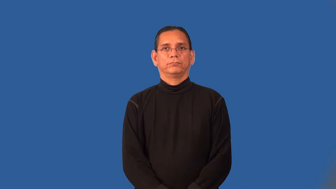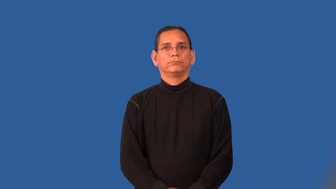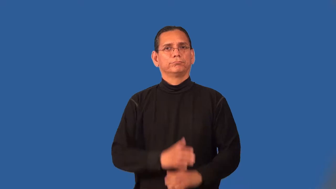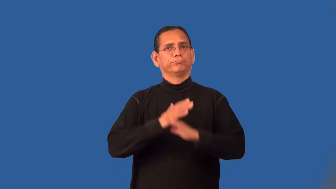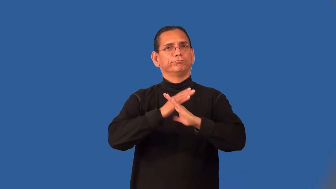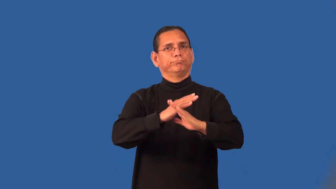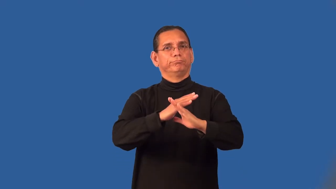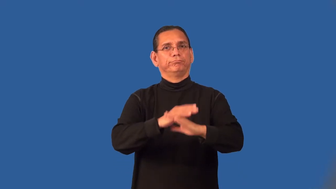preclude